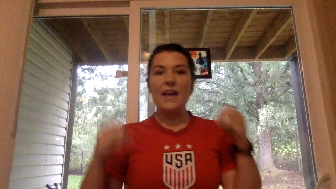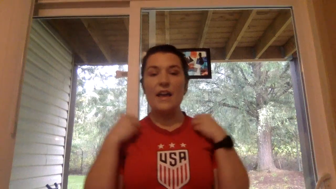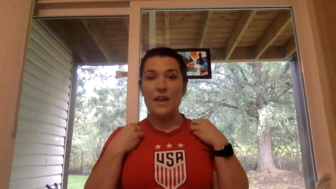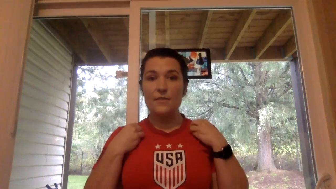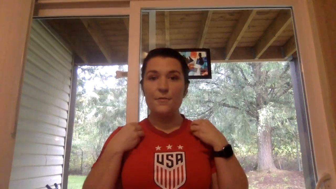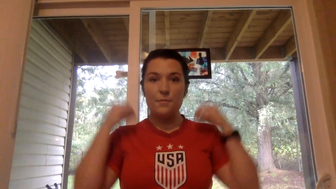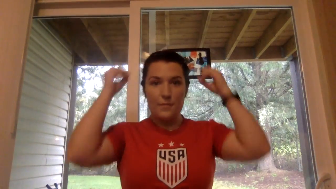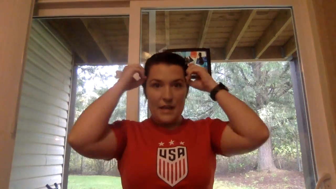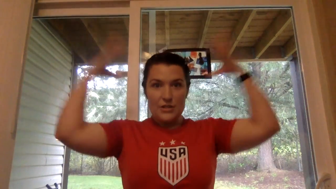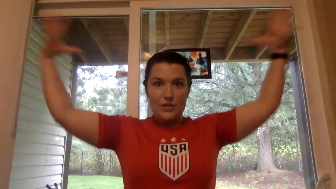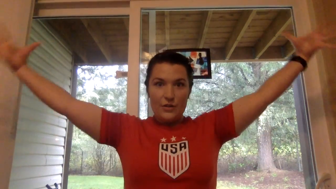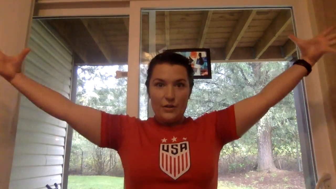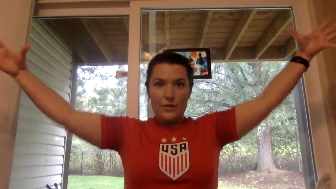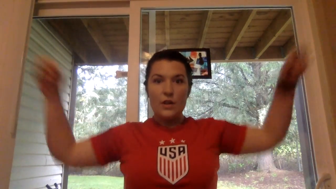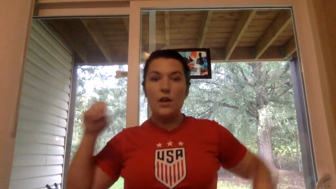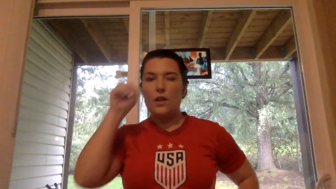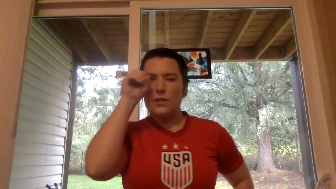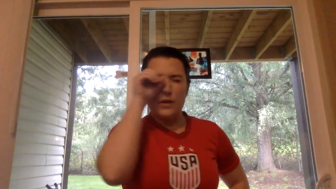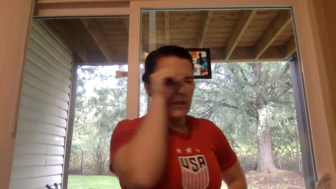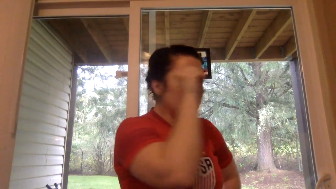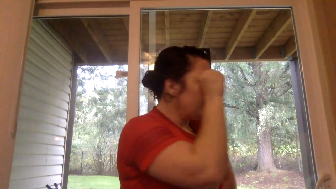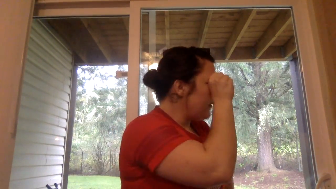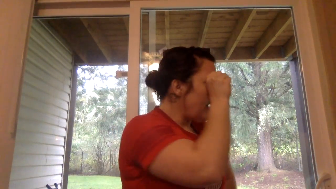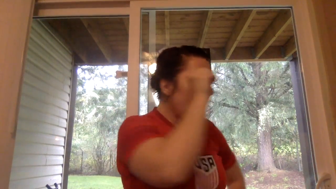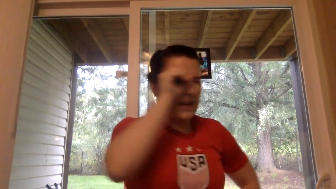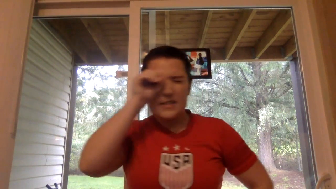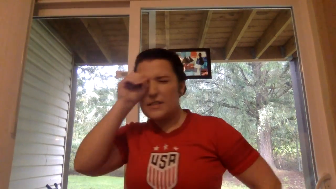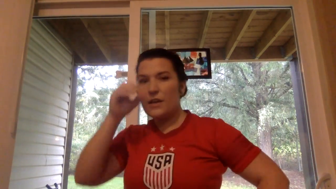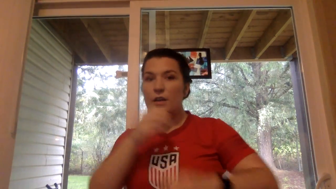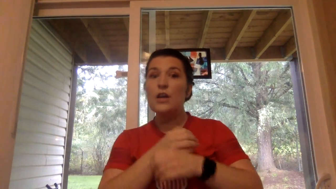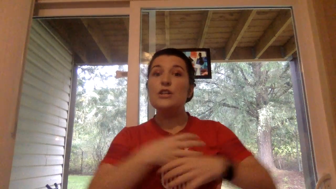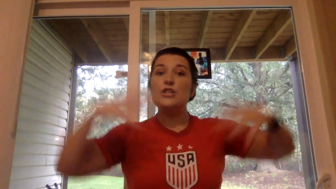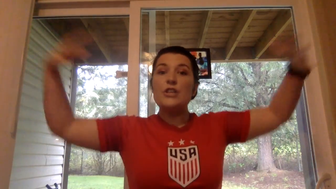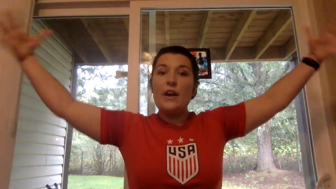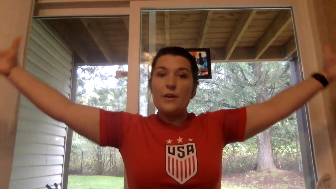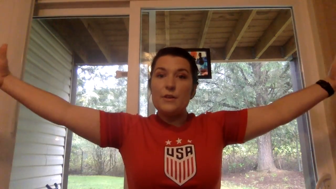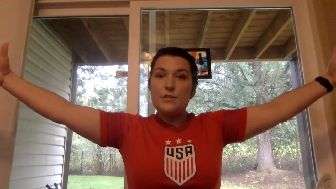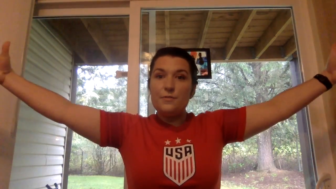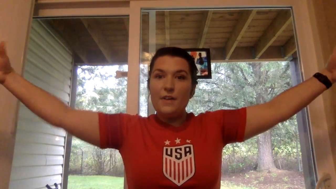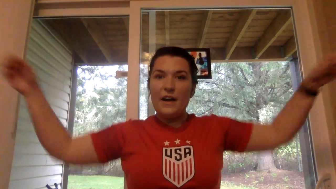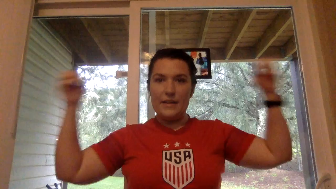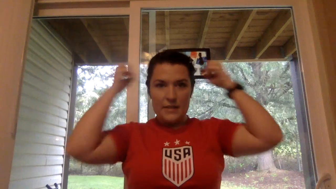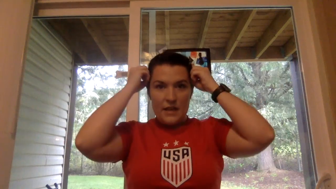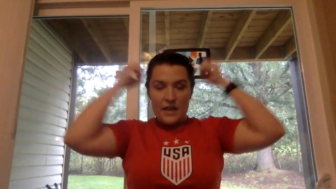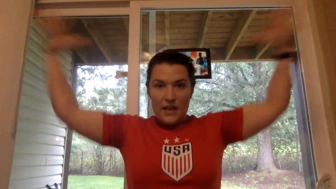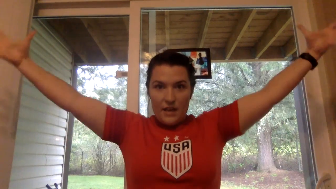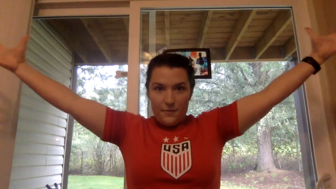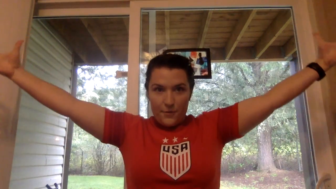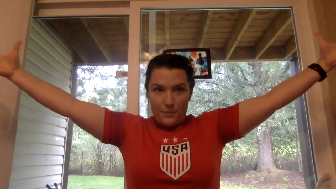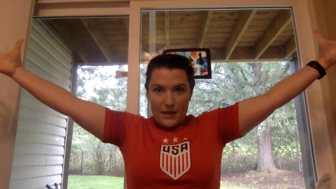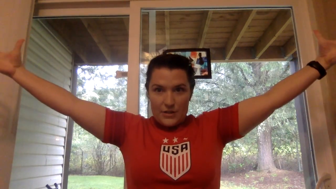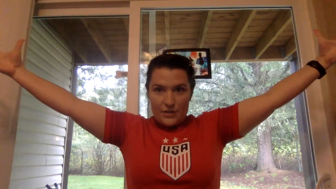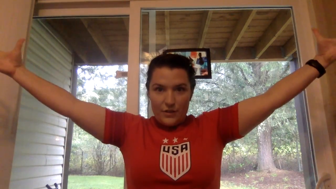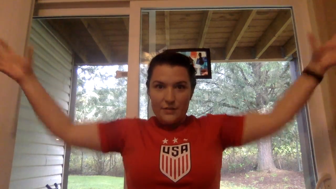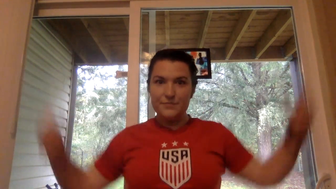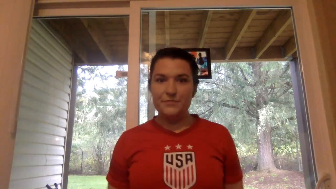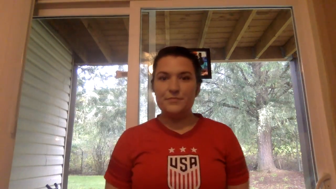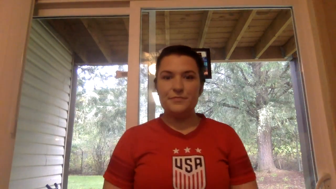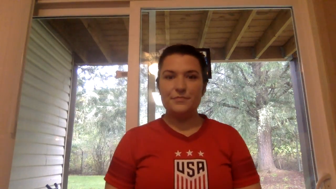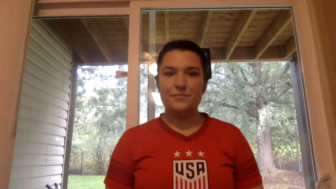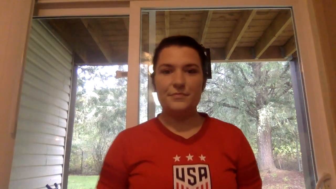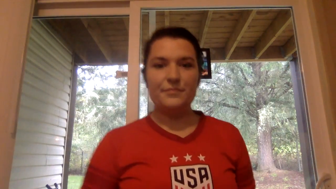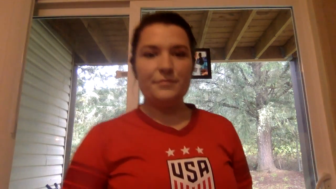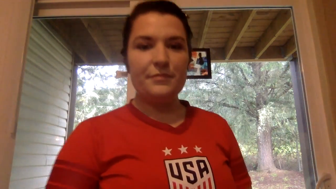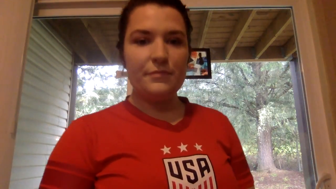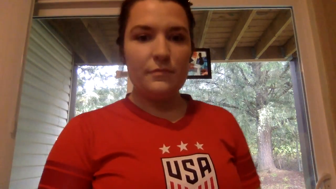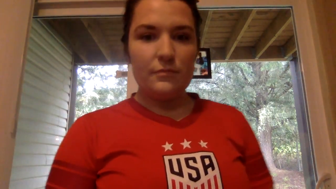Informational